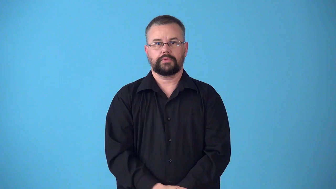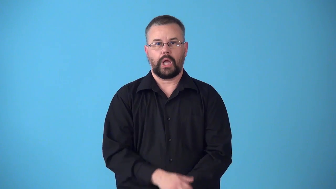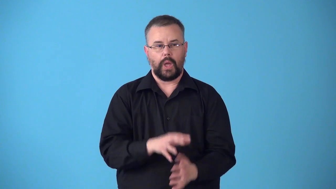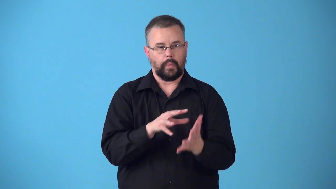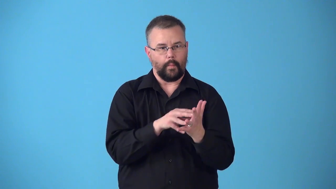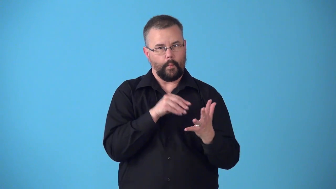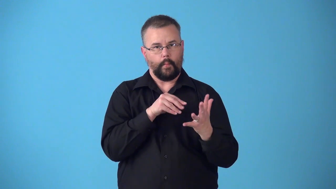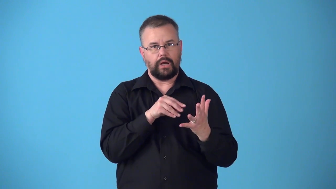suction